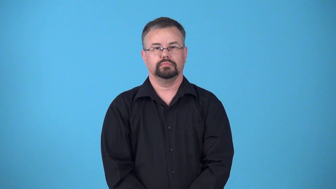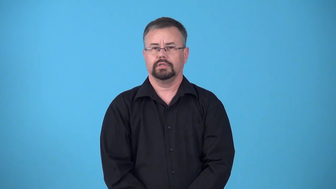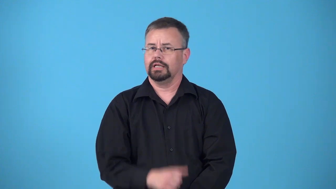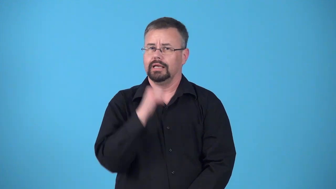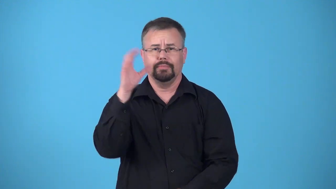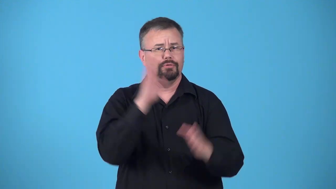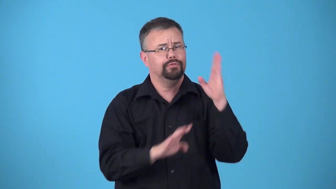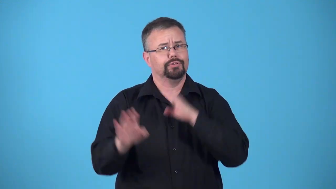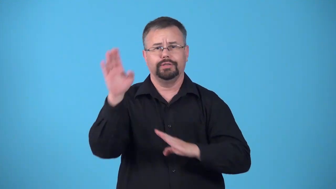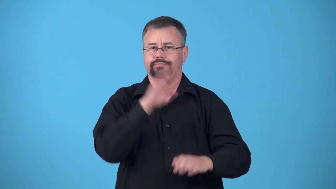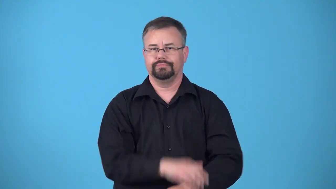no dog in this fight